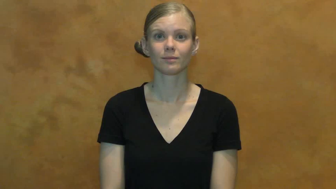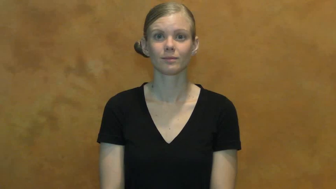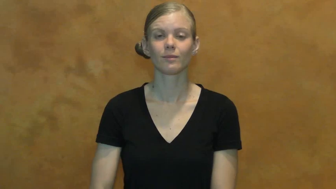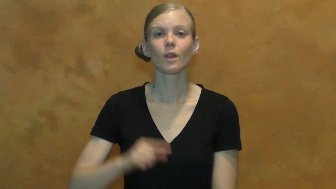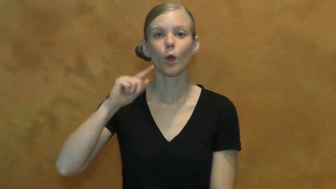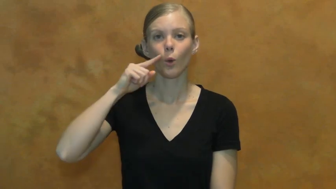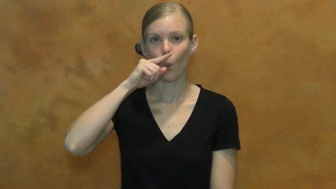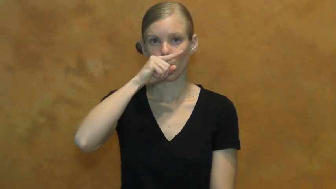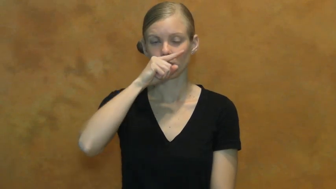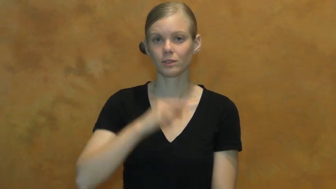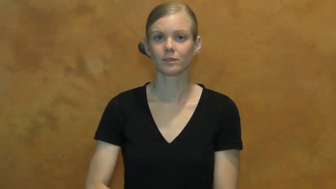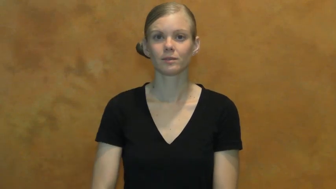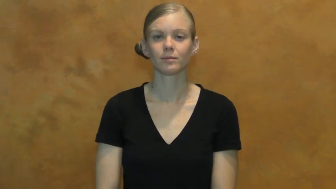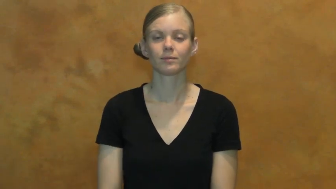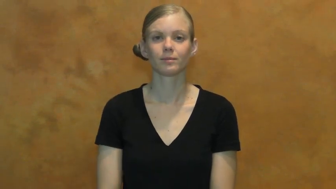corn